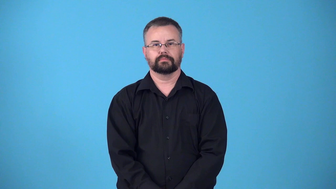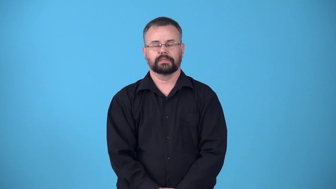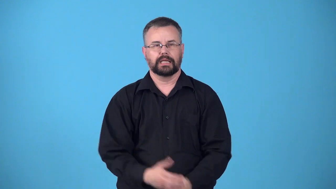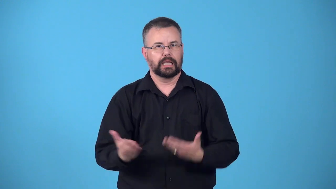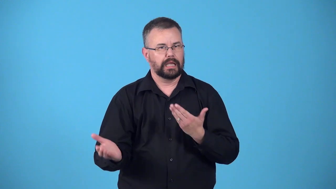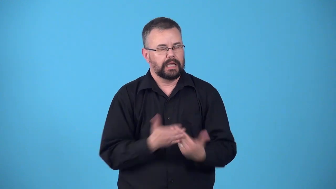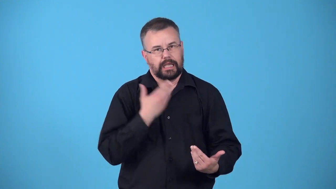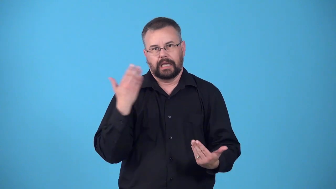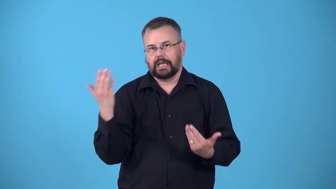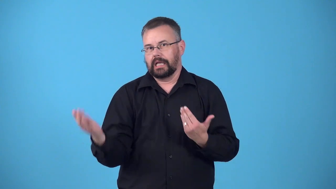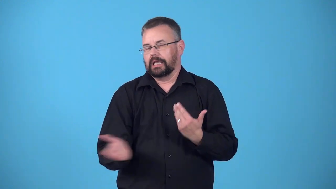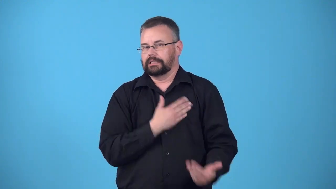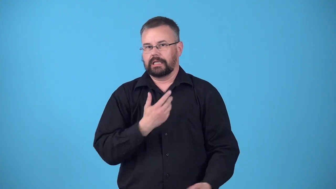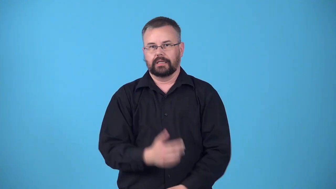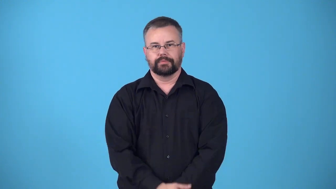duck soup